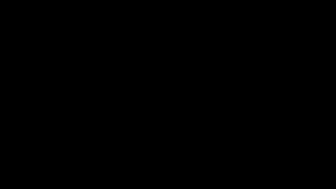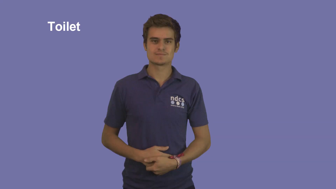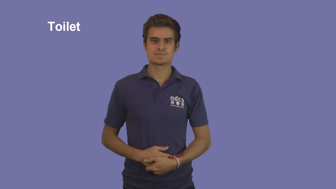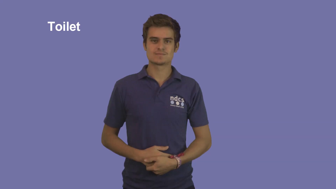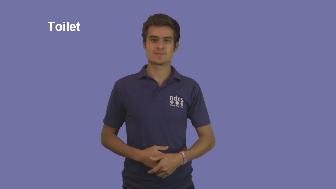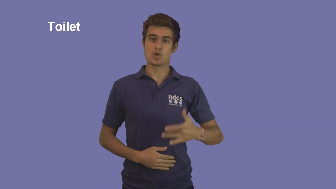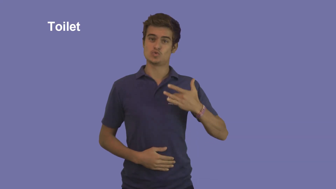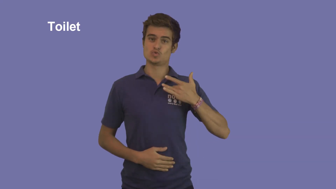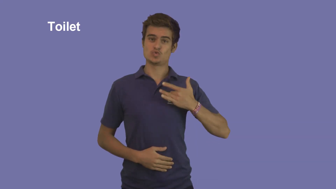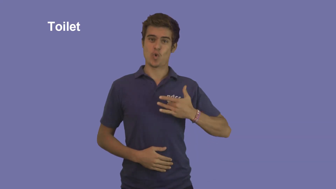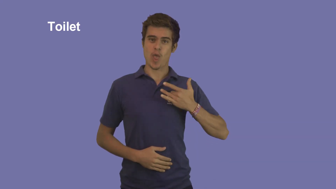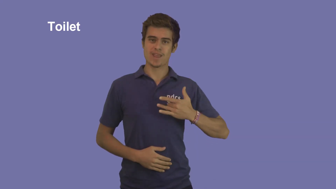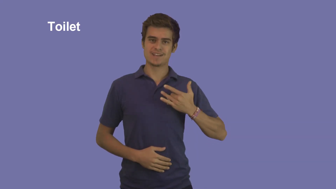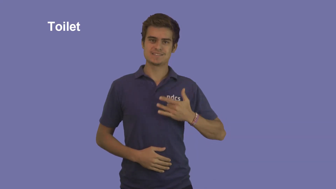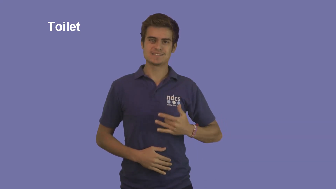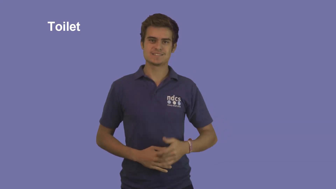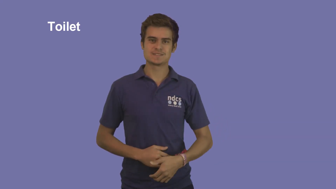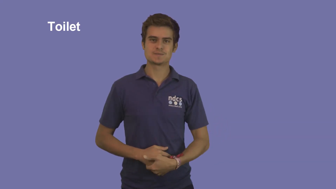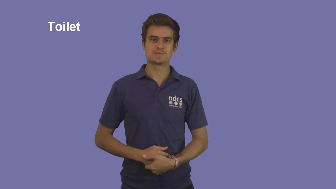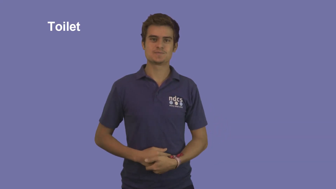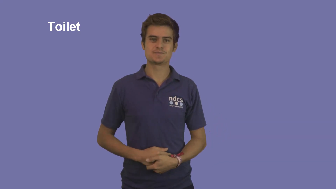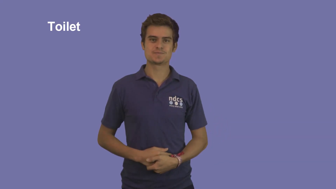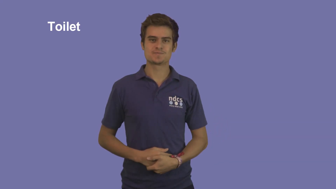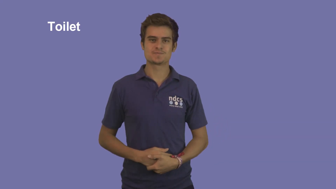Toilet